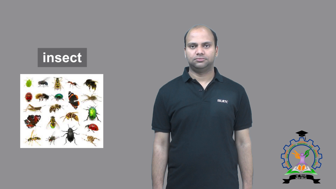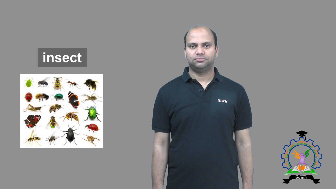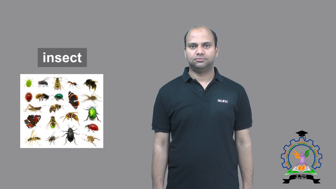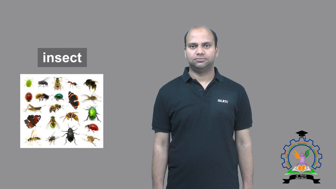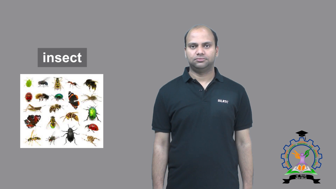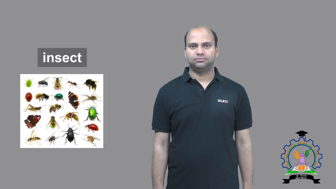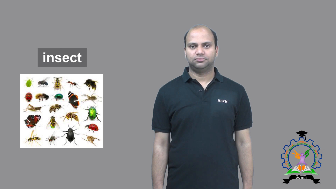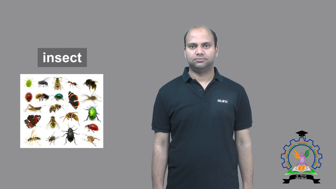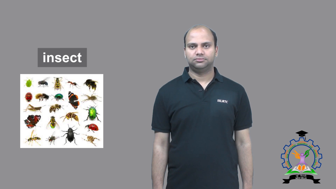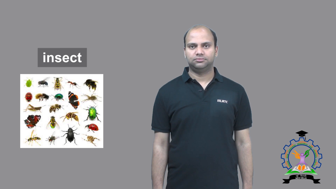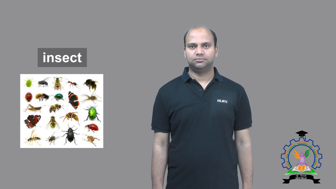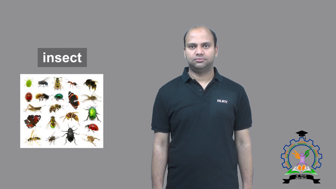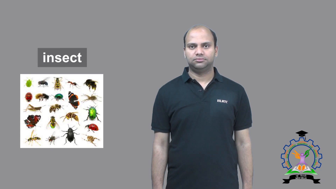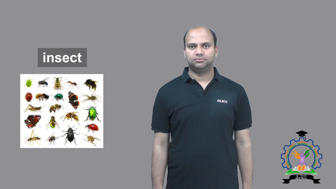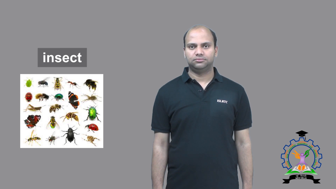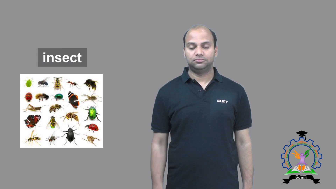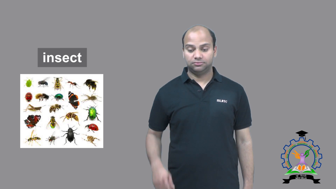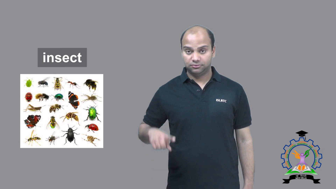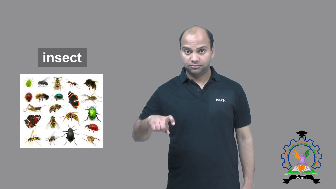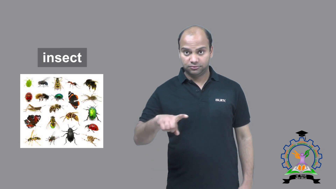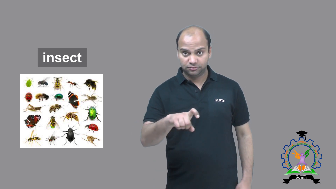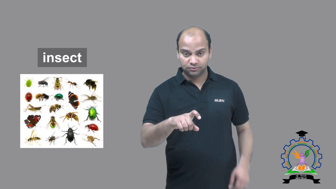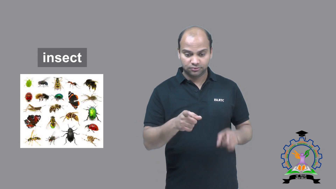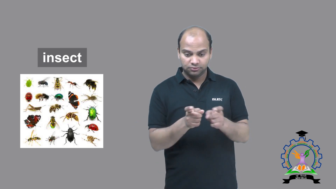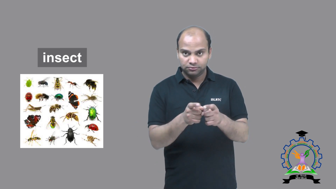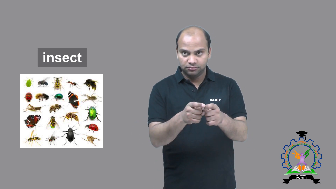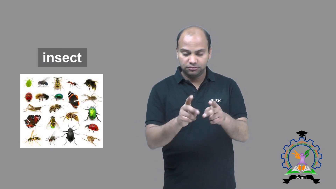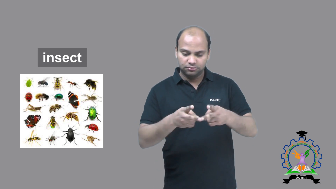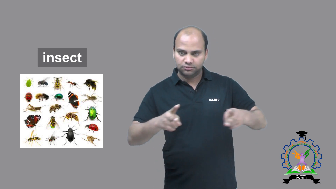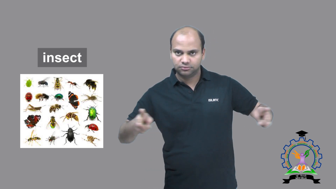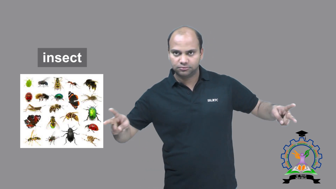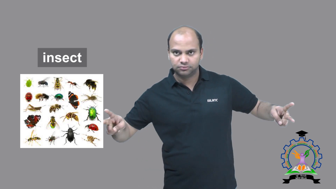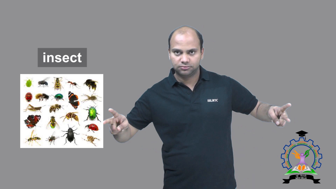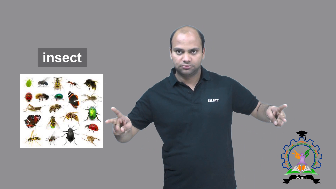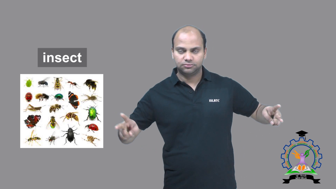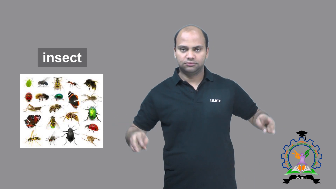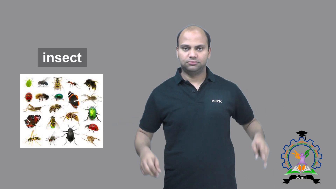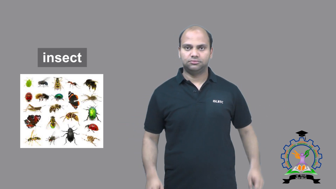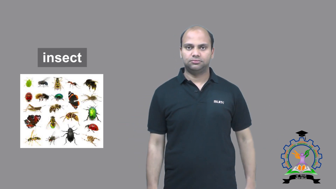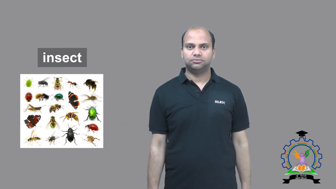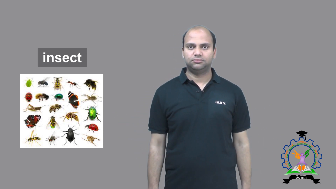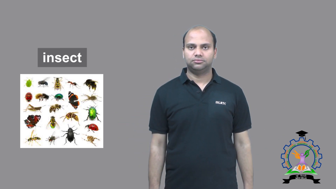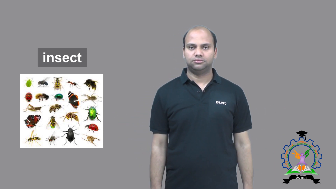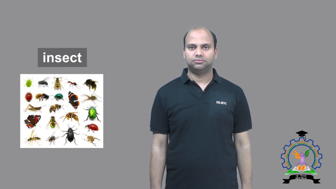insect